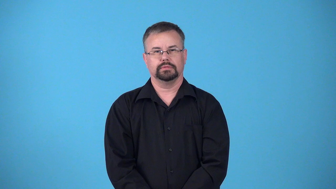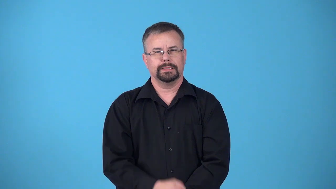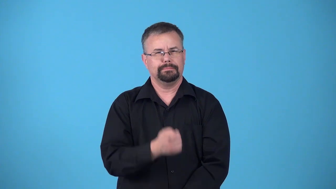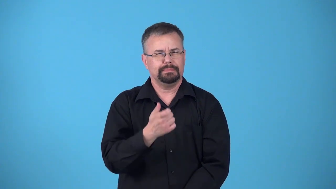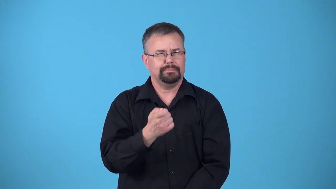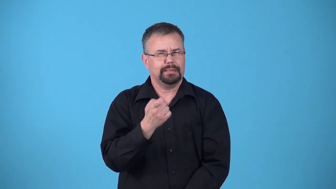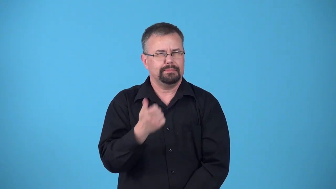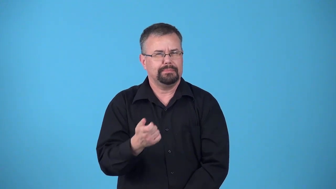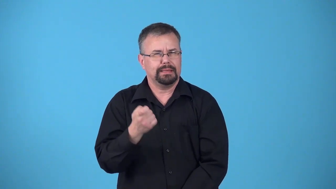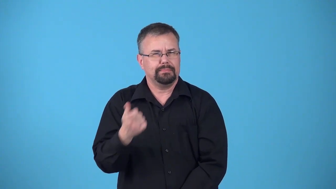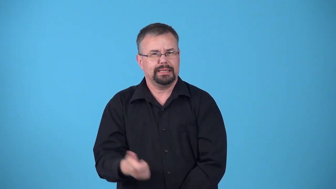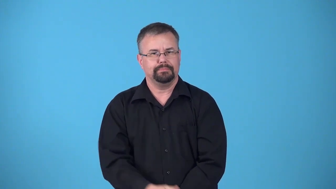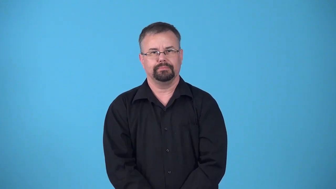in dribs and drabs